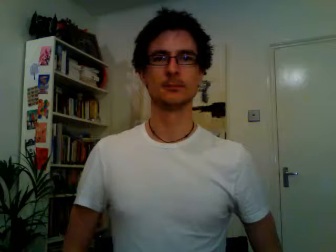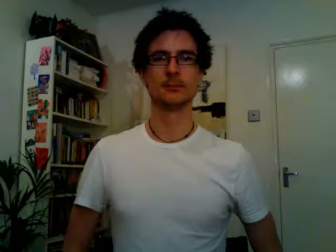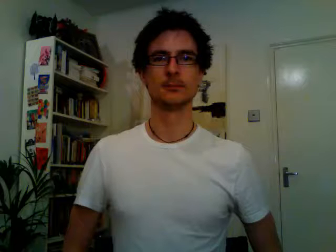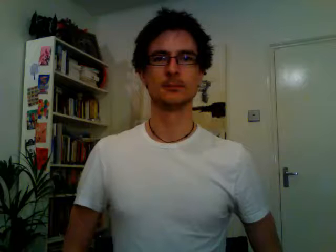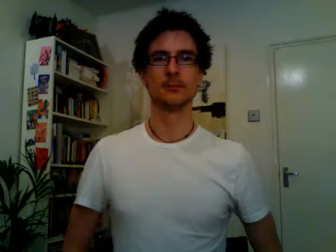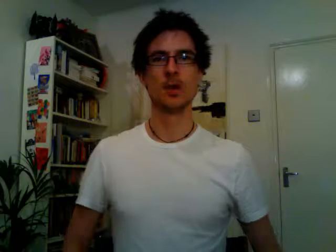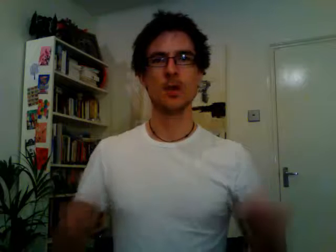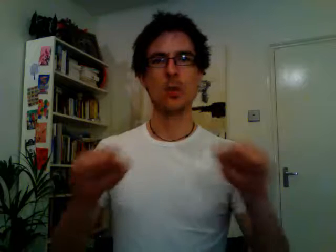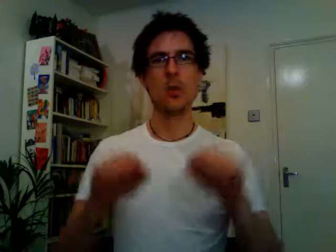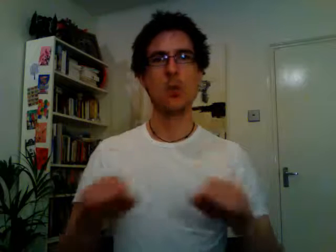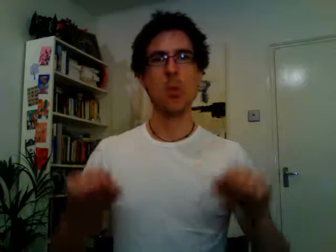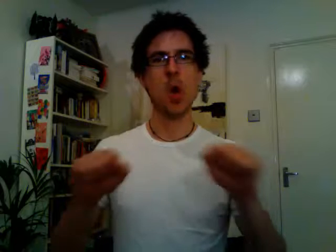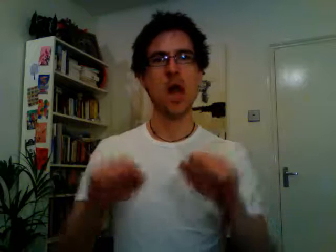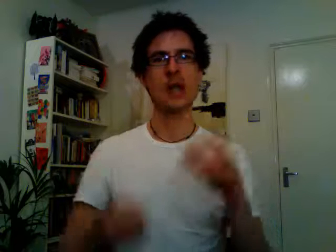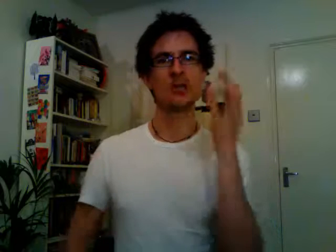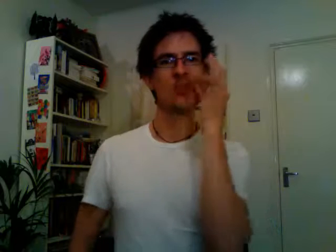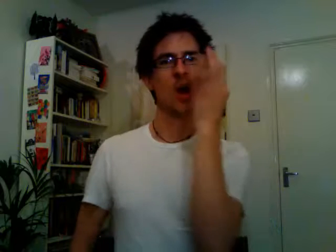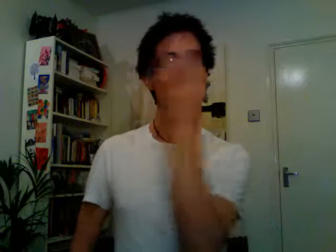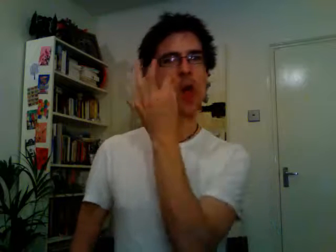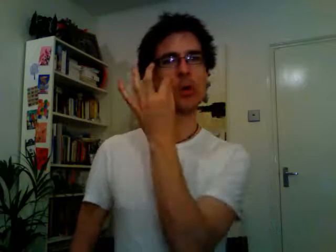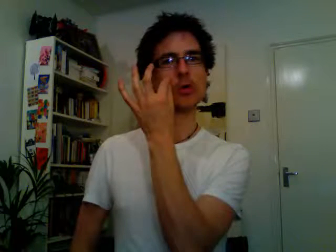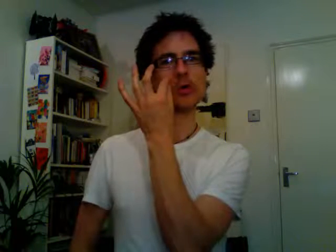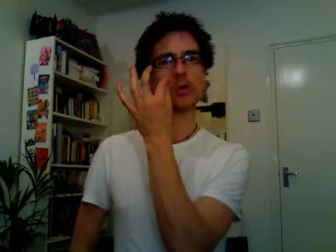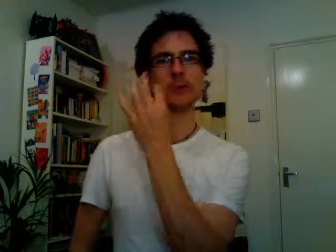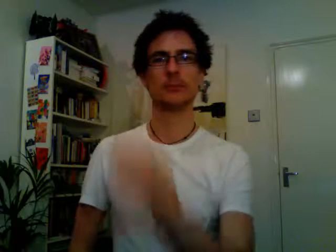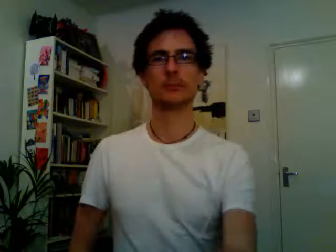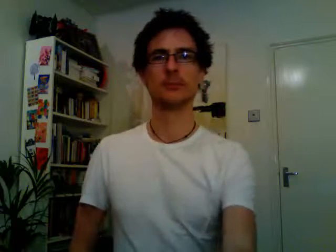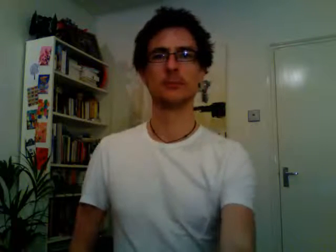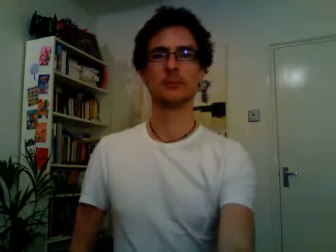waitrose